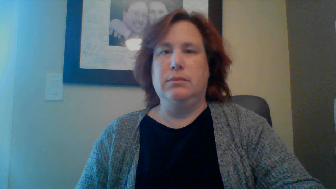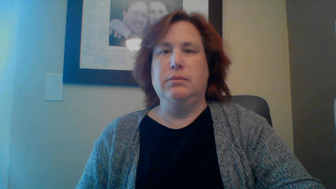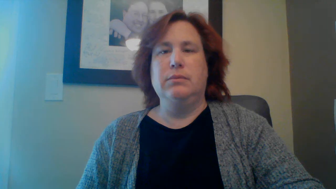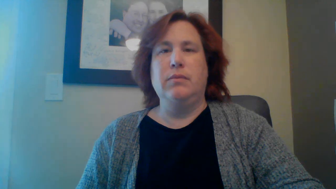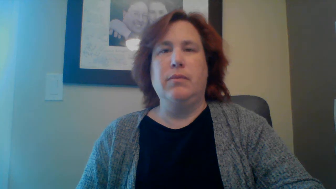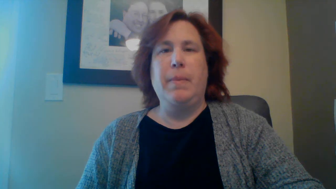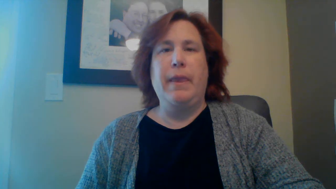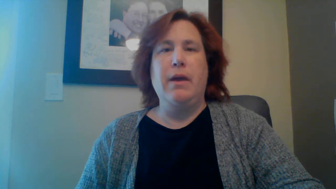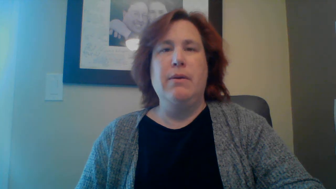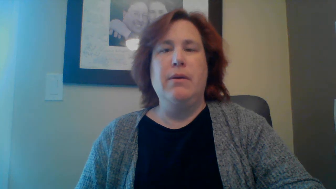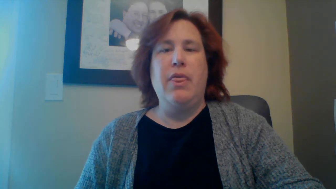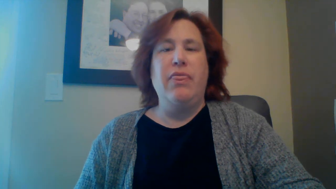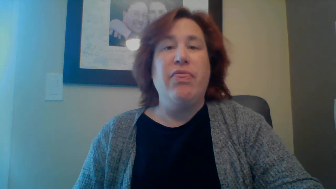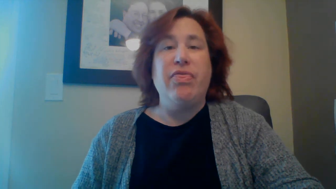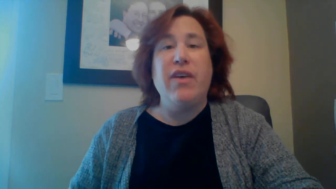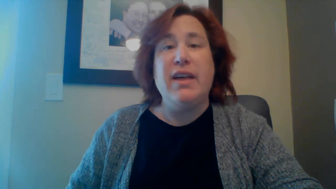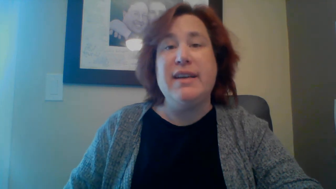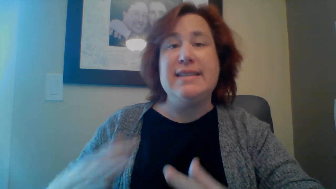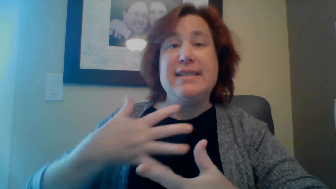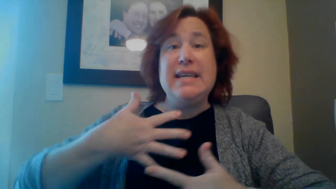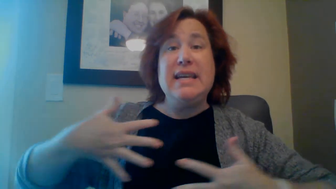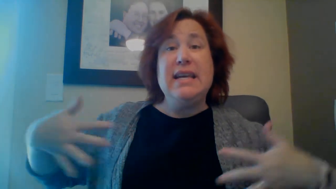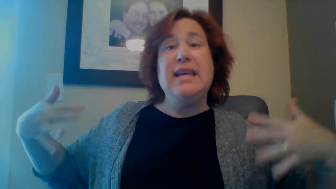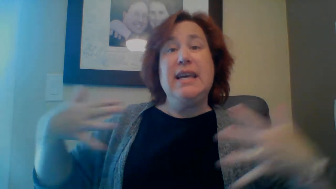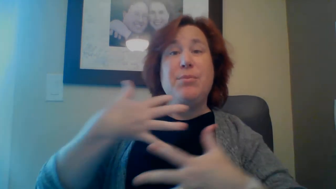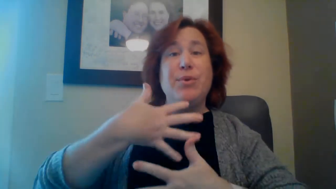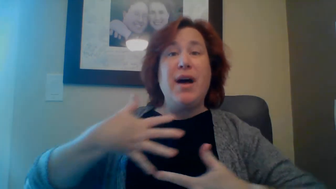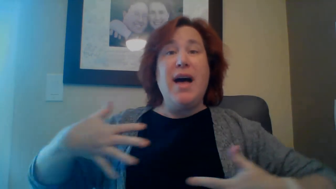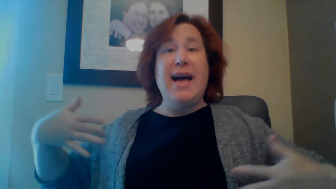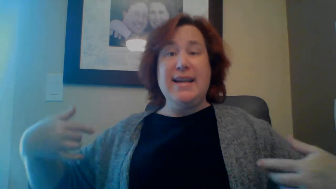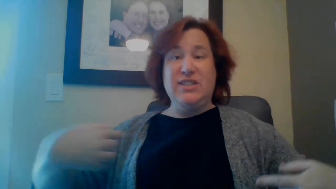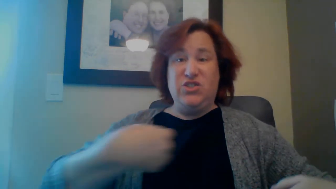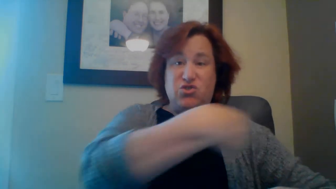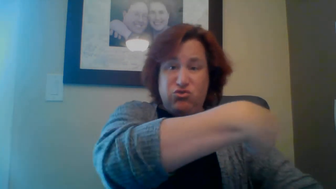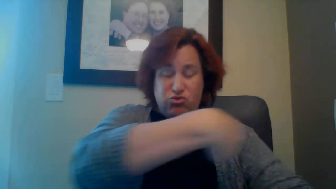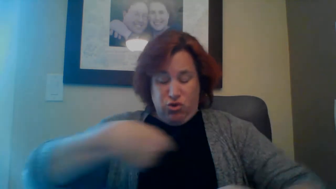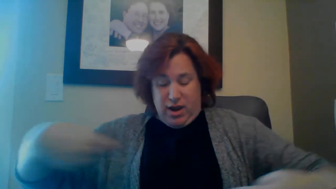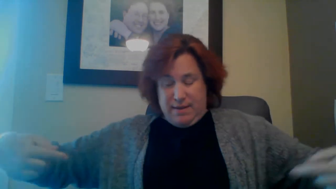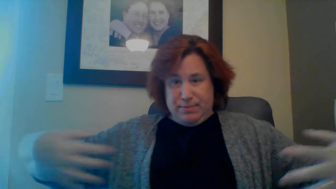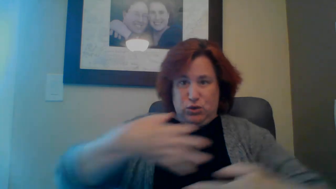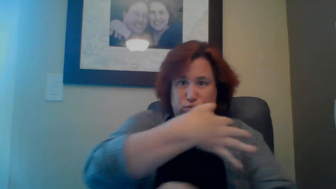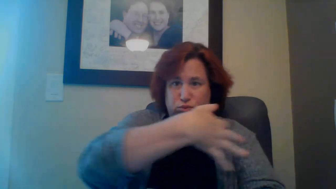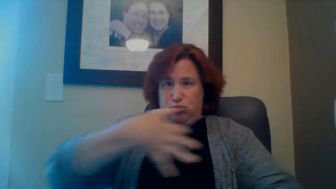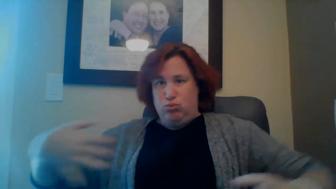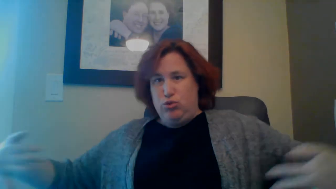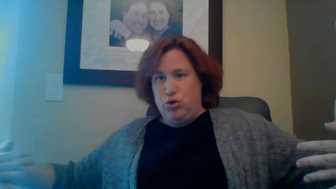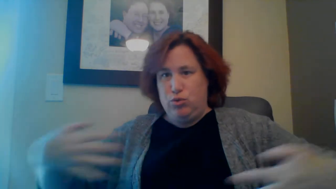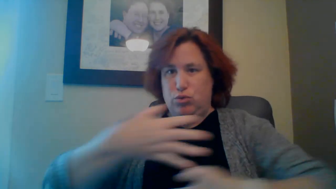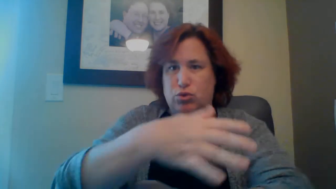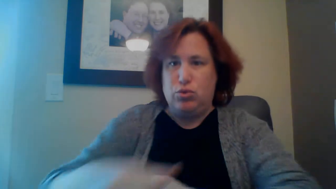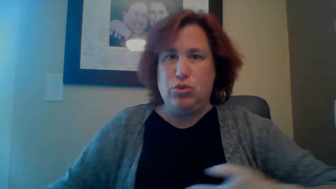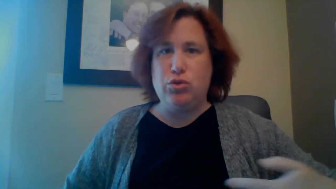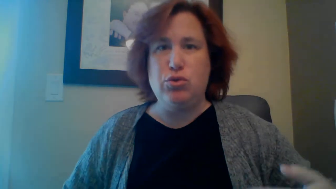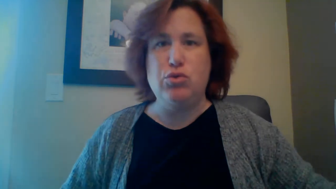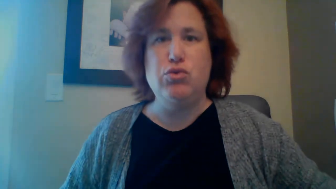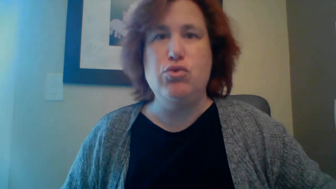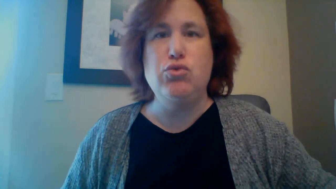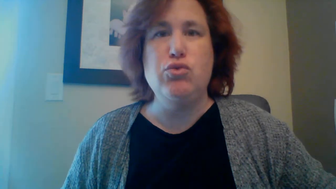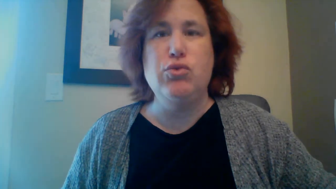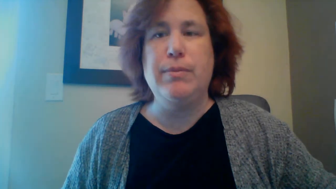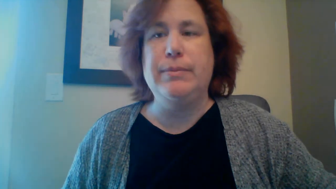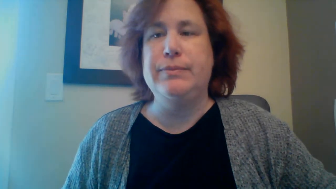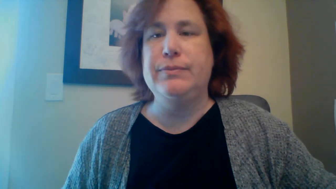Zebra